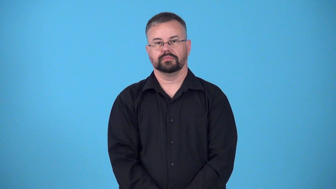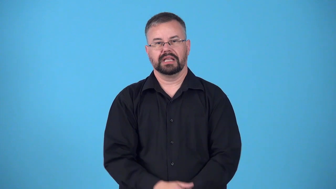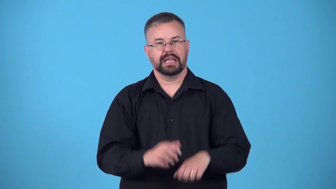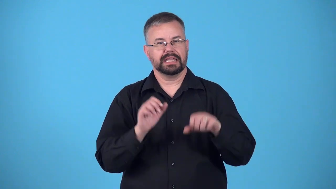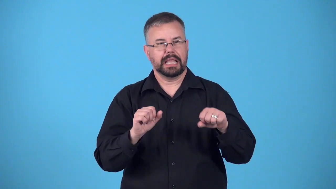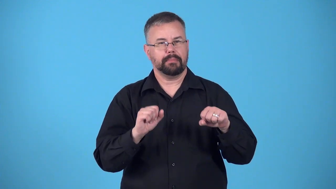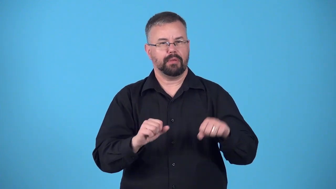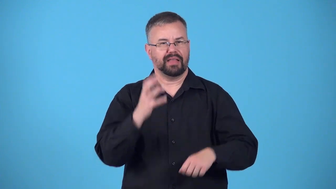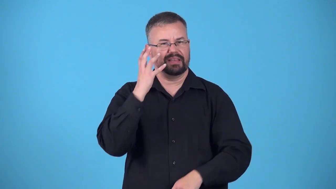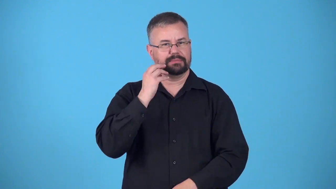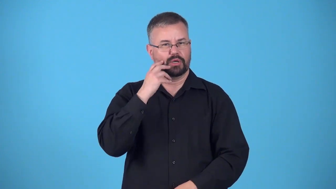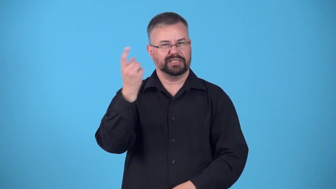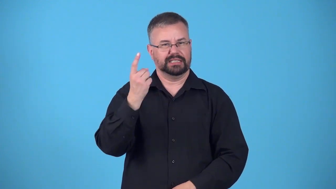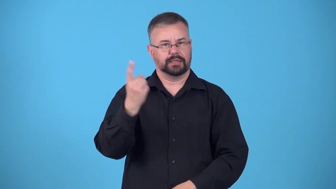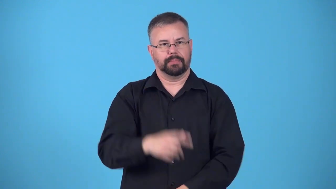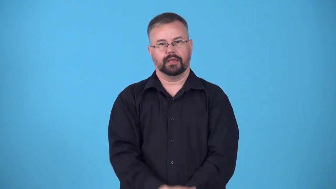open to an experience